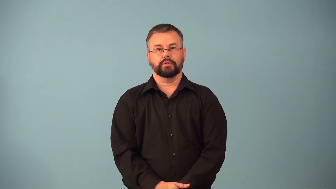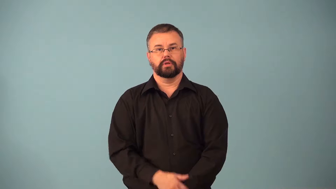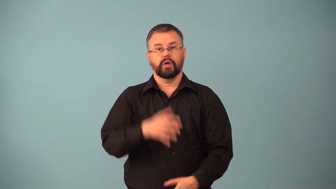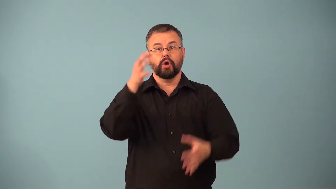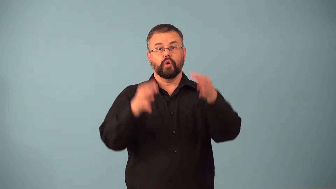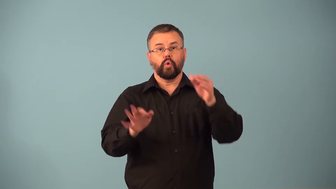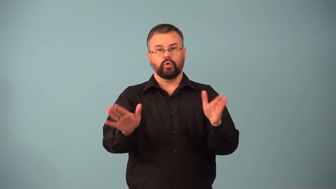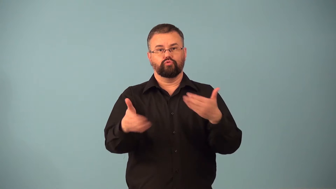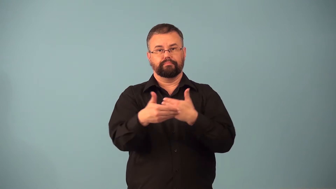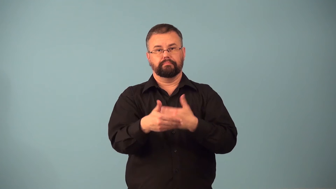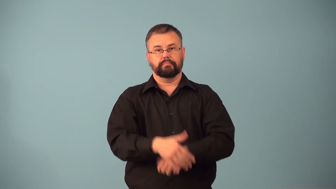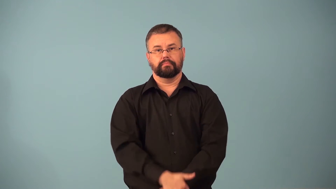courtroom